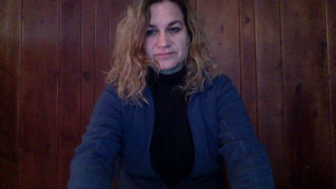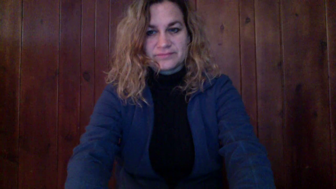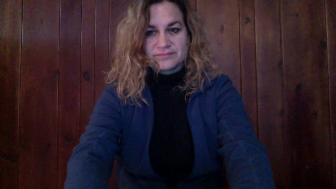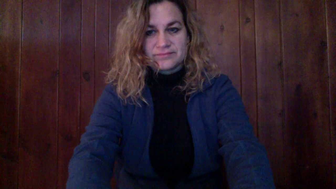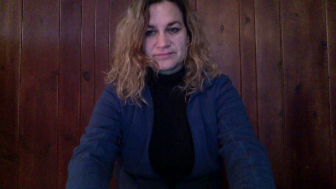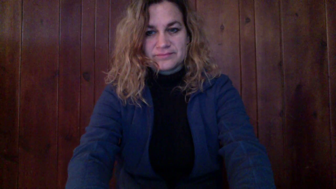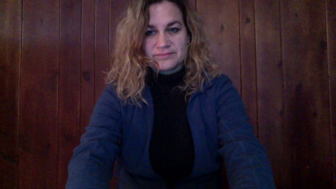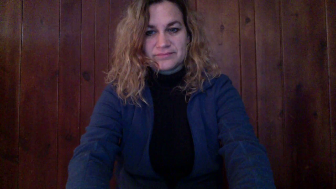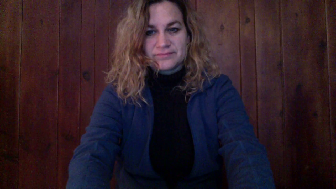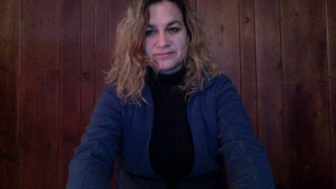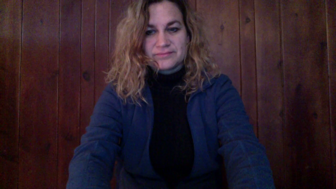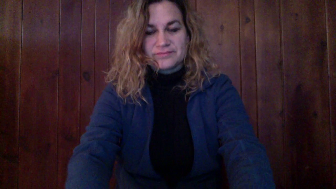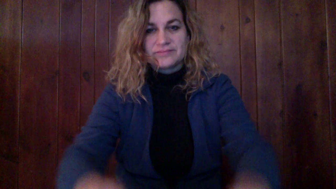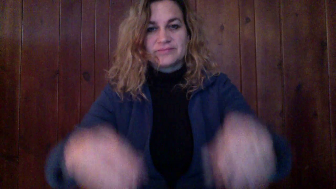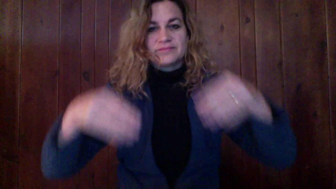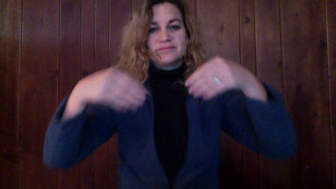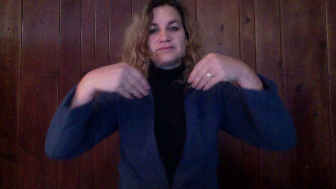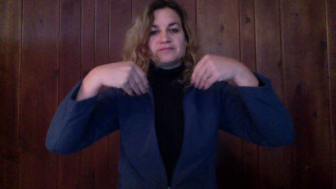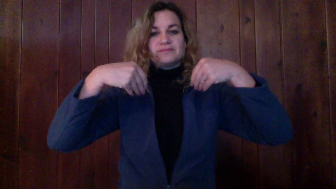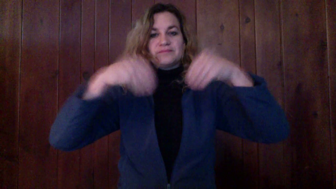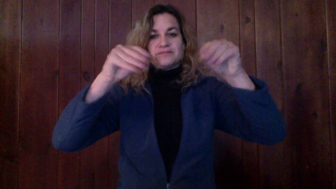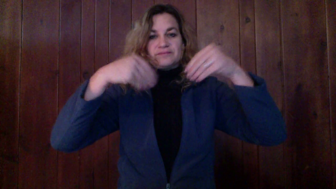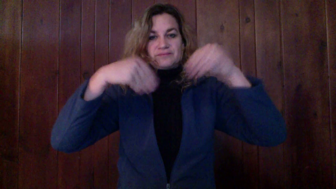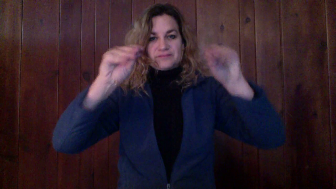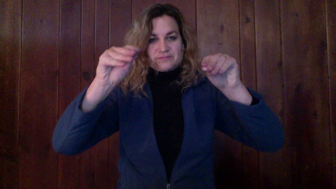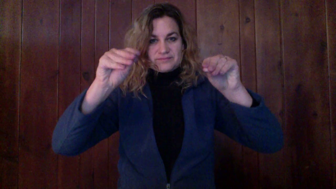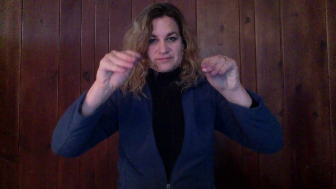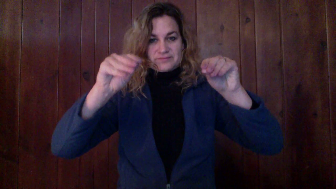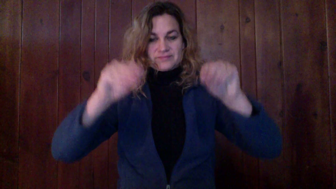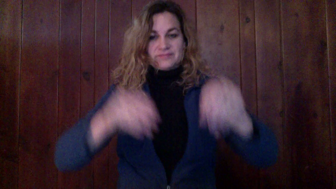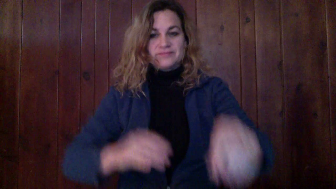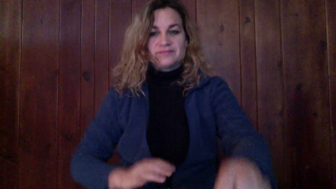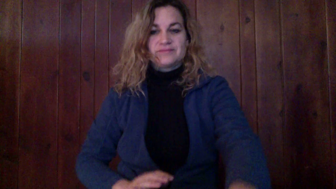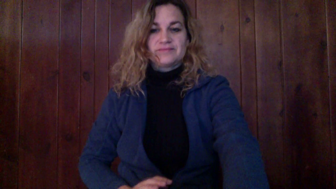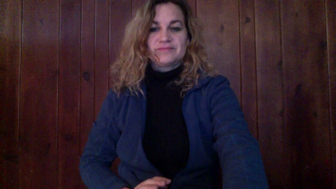STORE